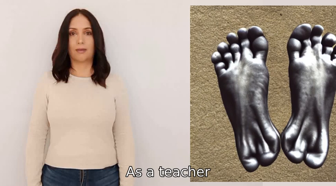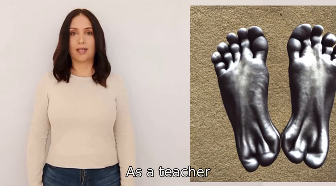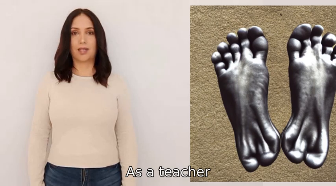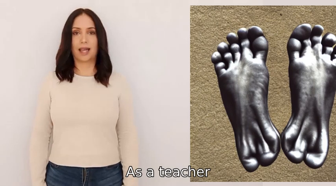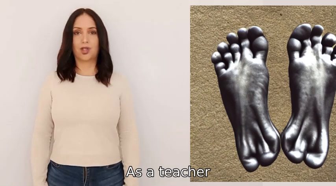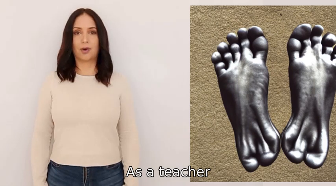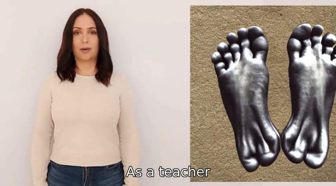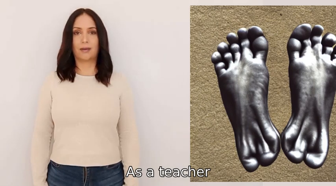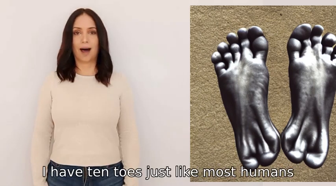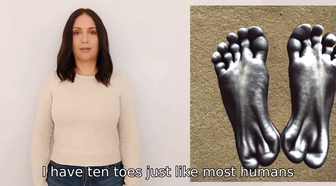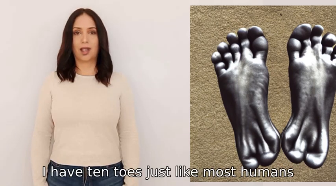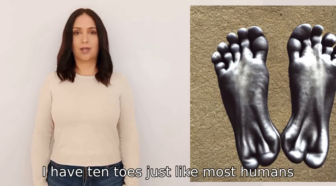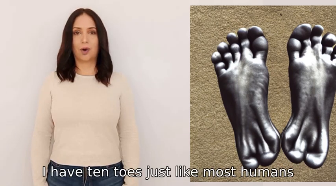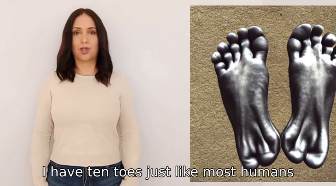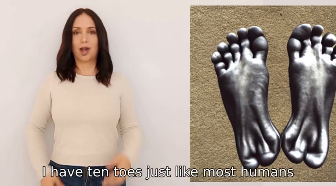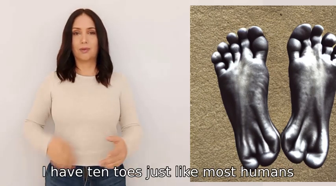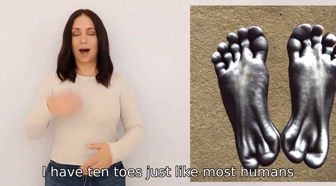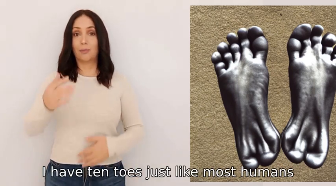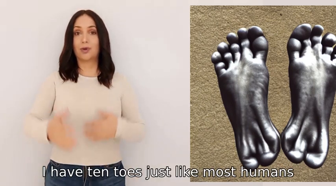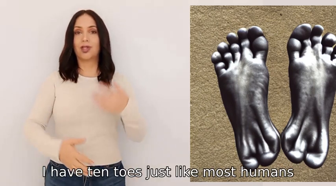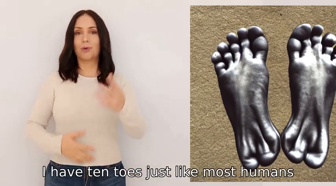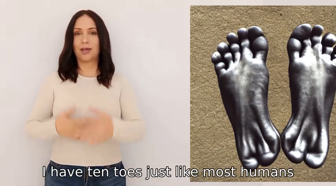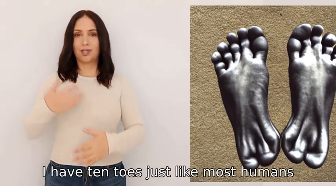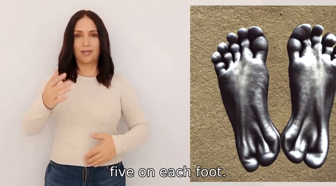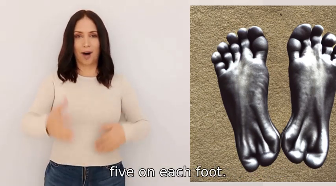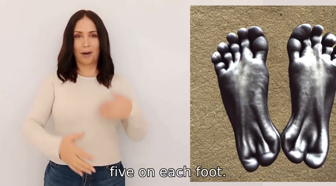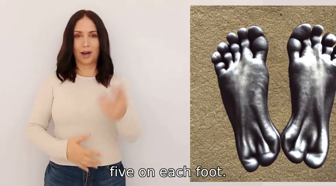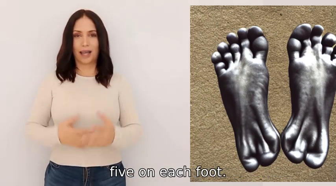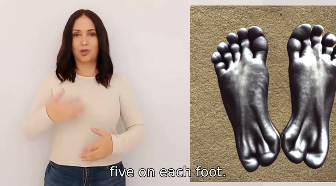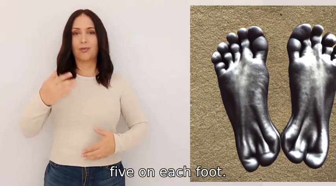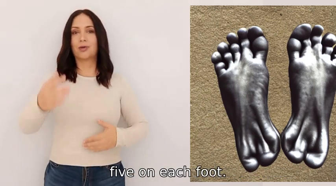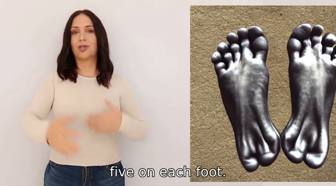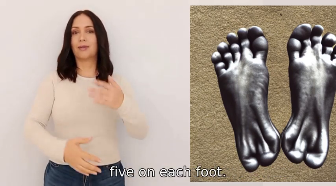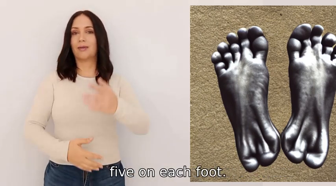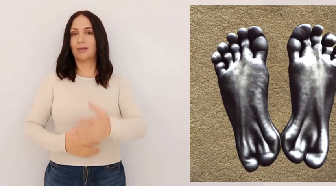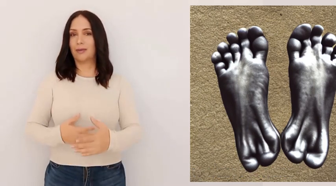How many toes do you have